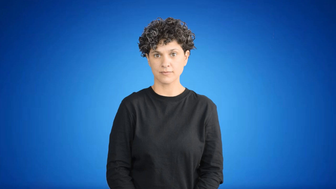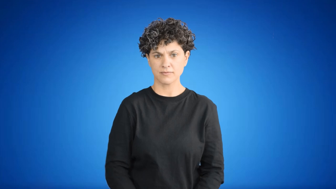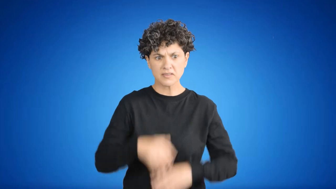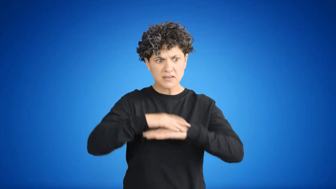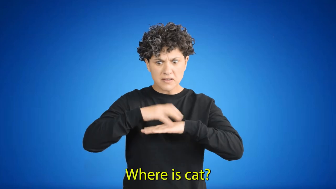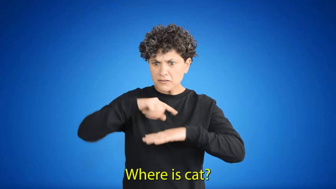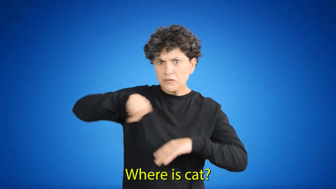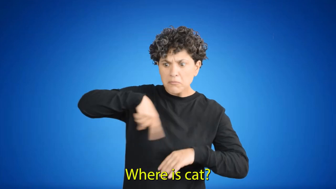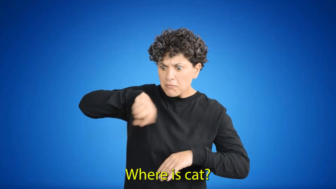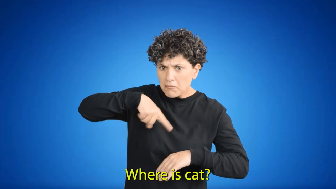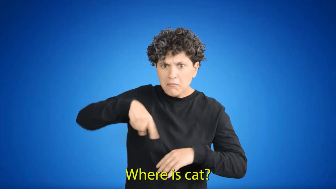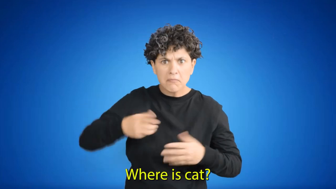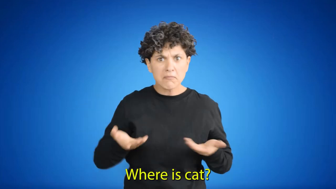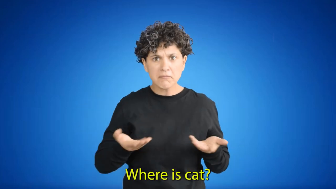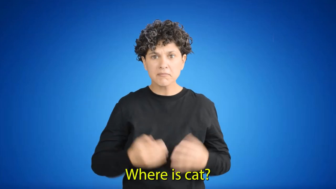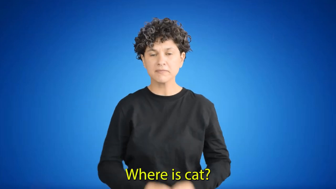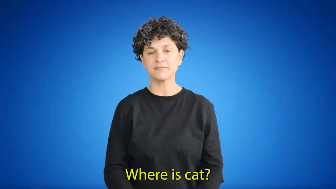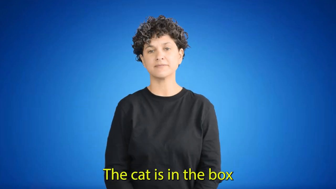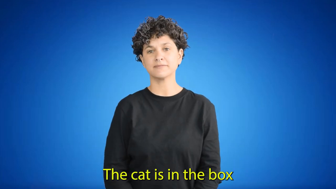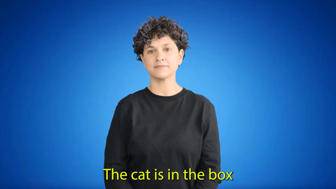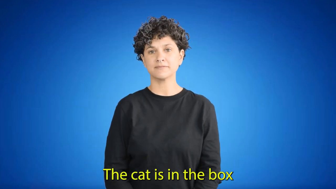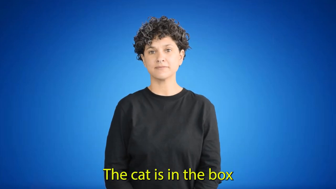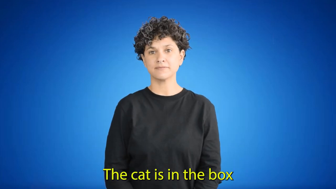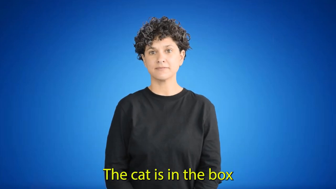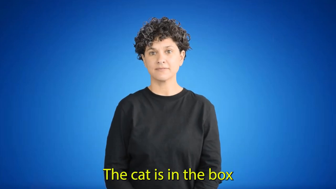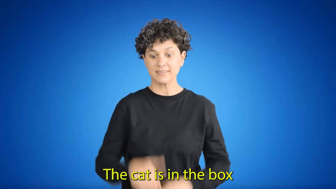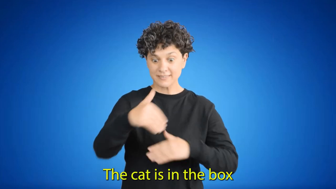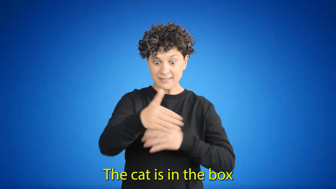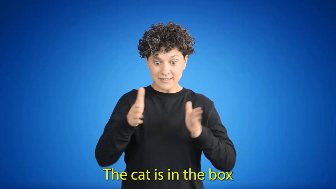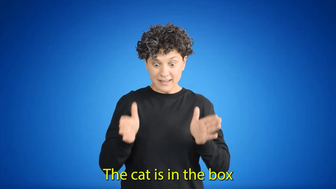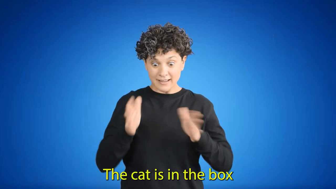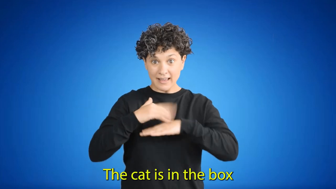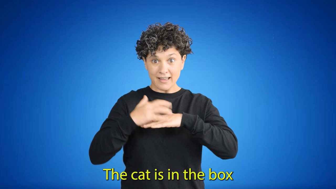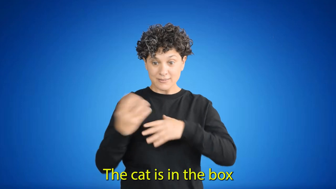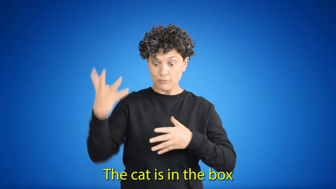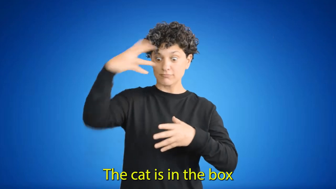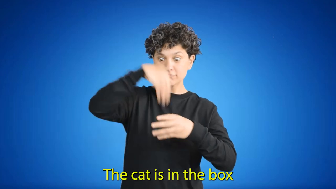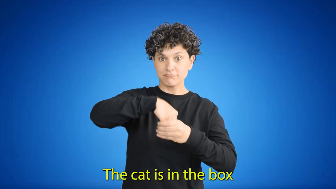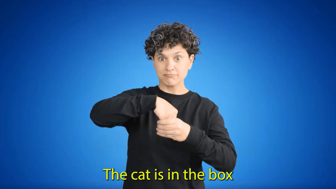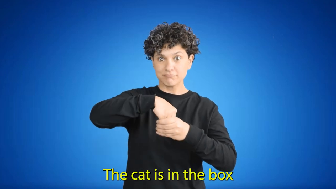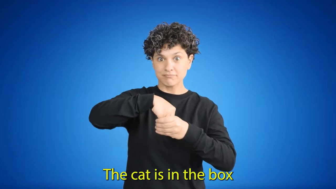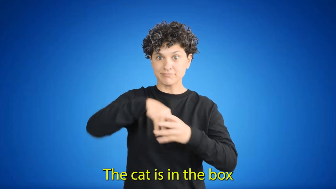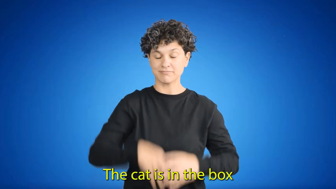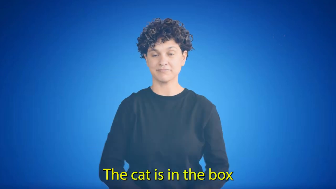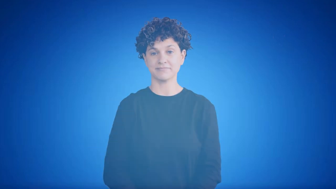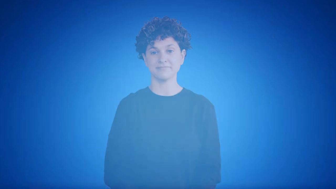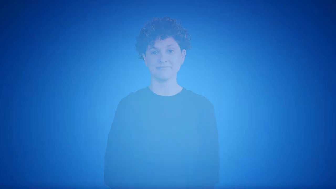In